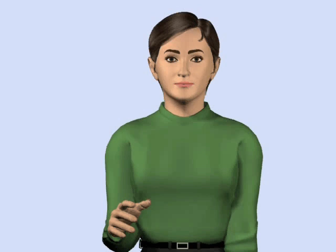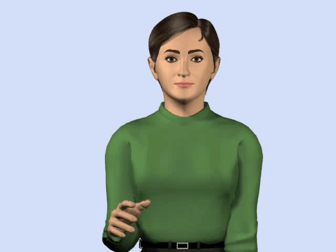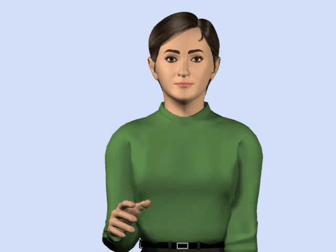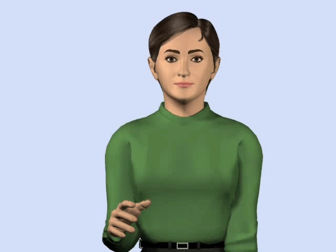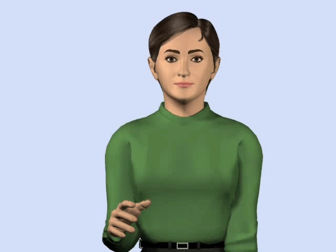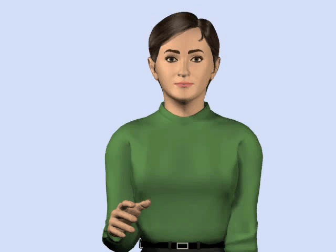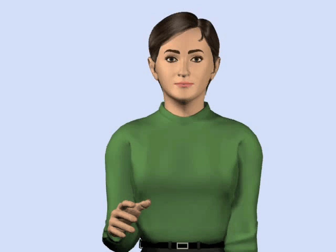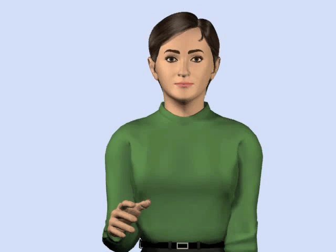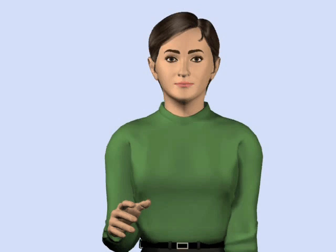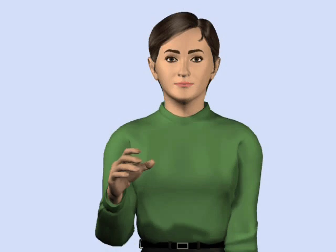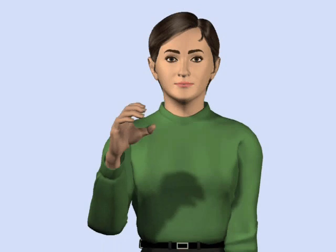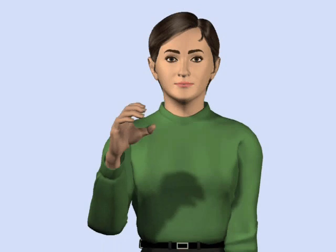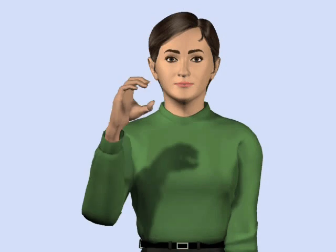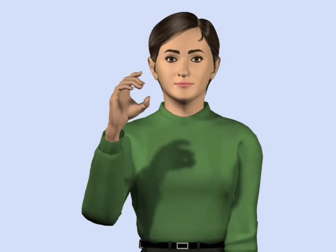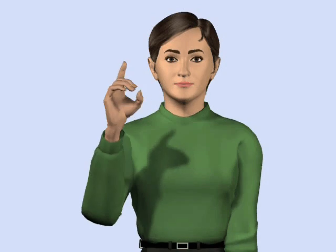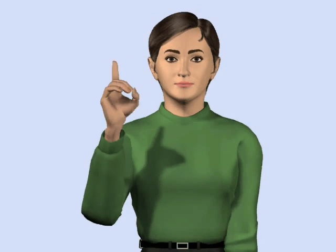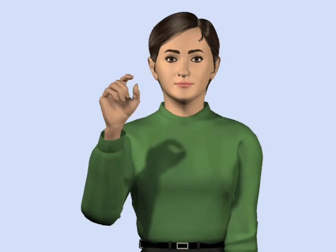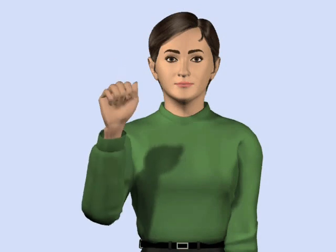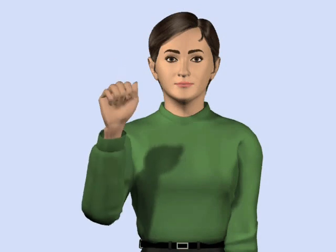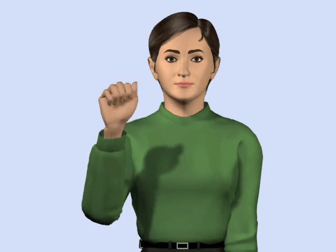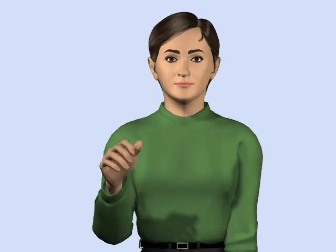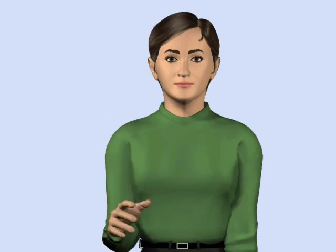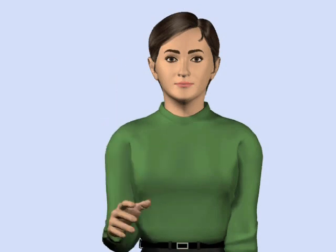Cour D Alene,ID